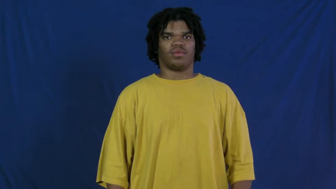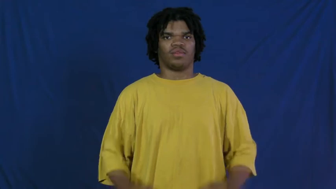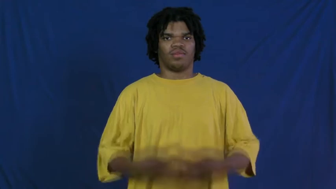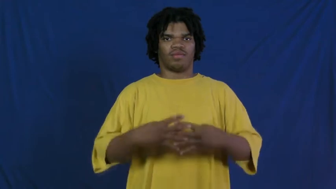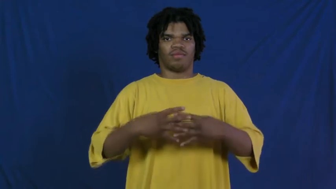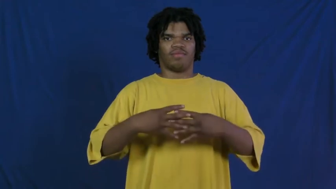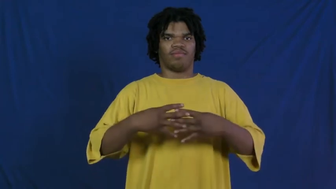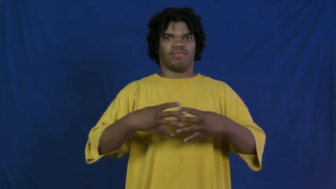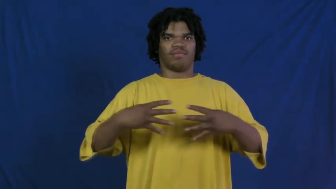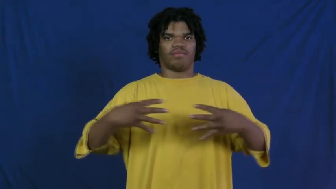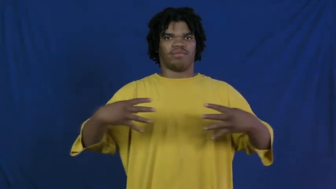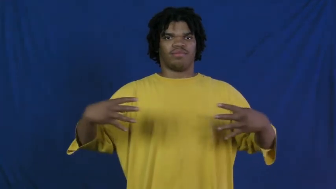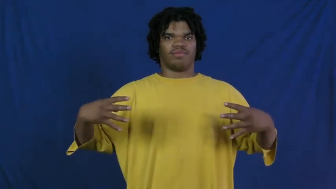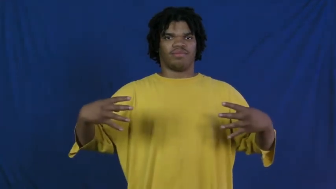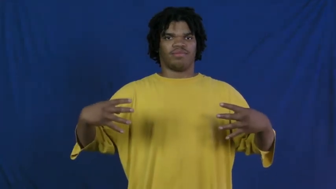grill-car